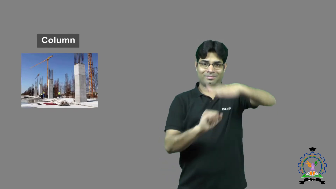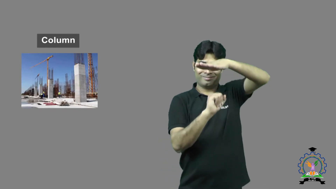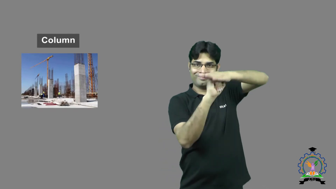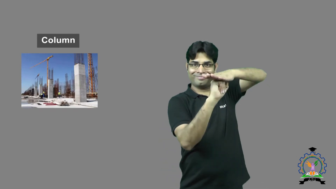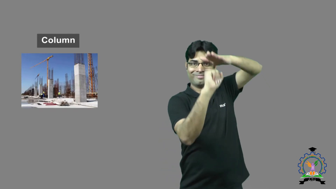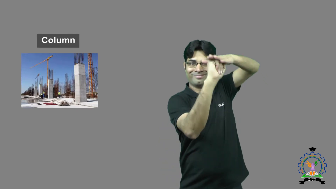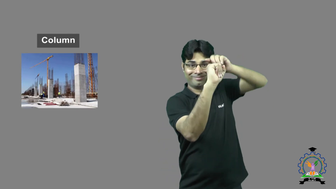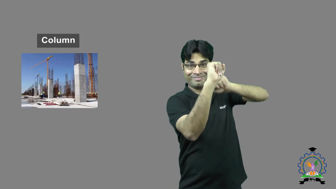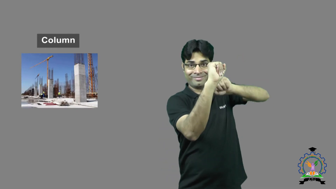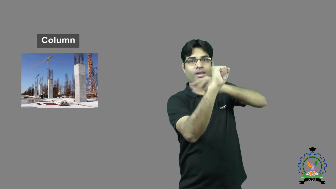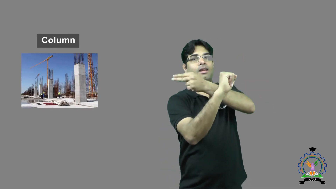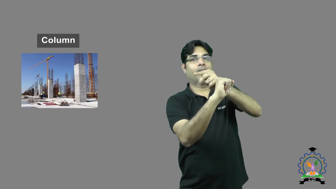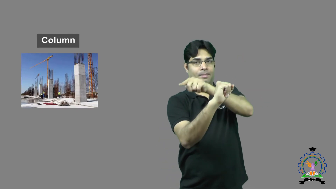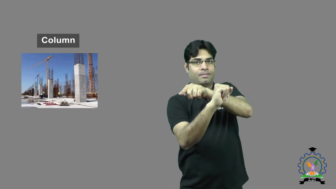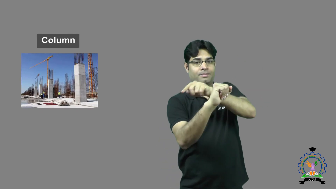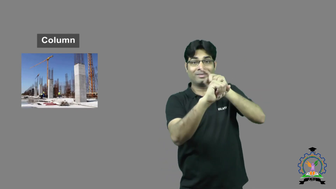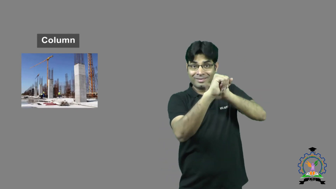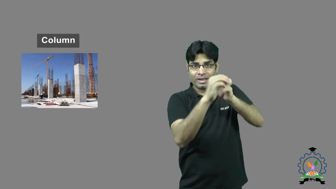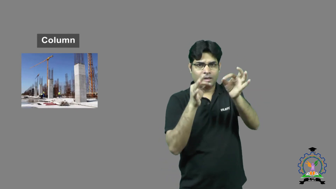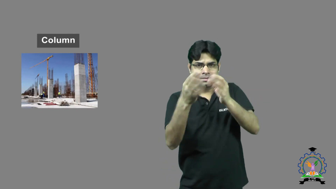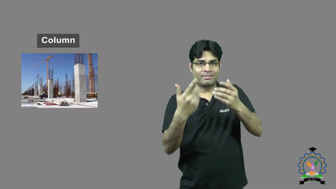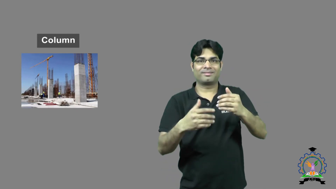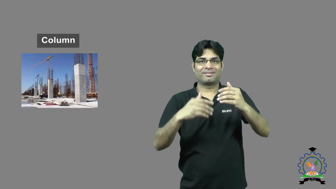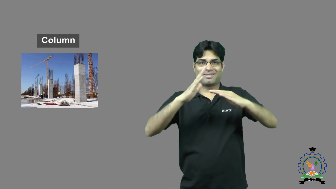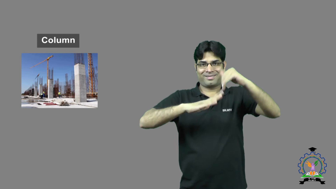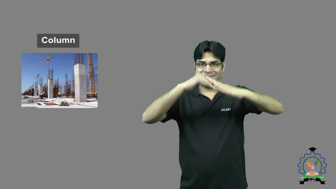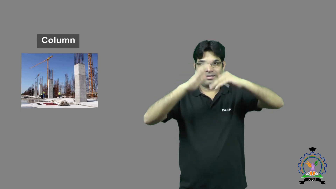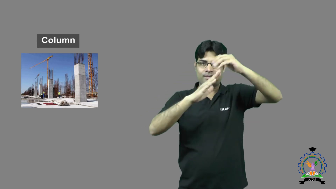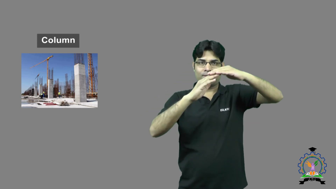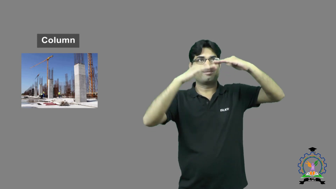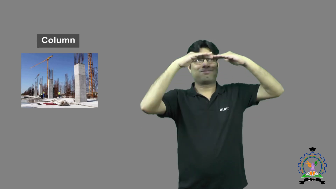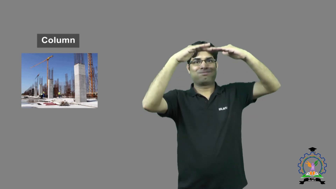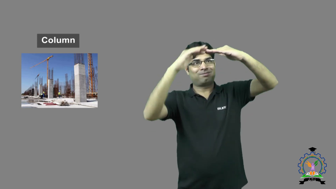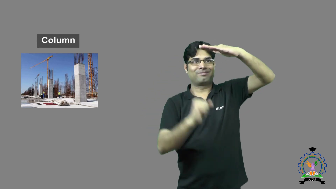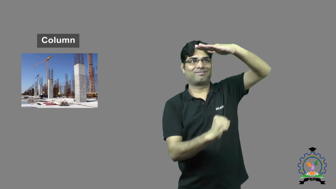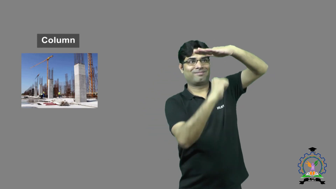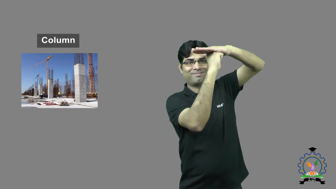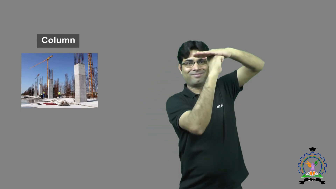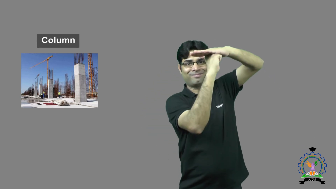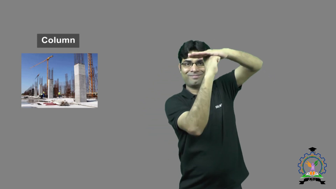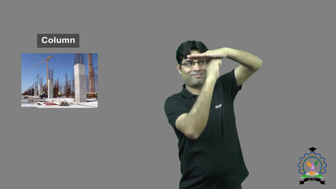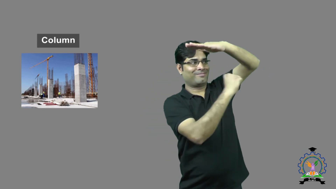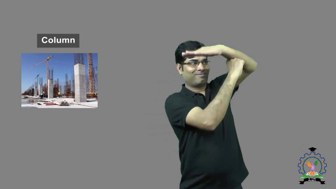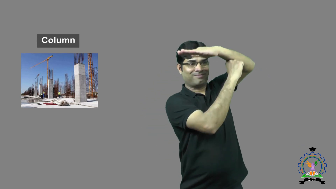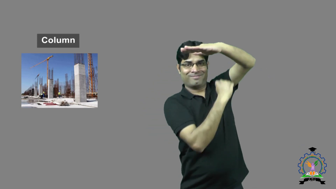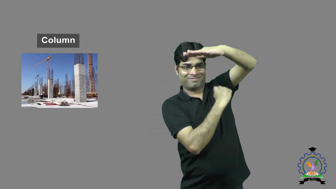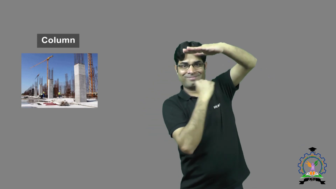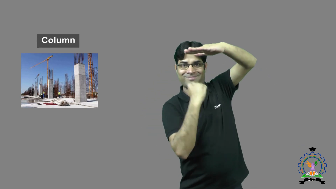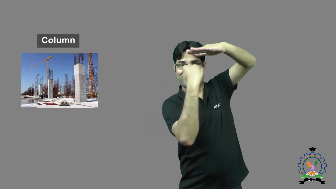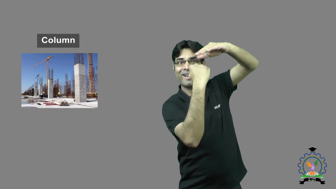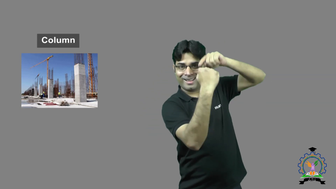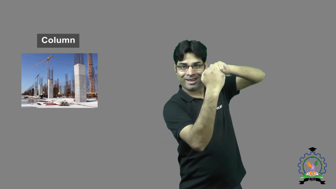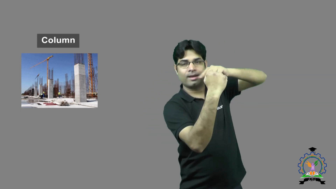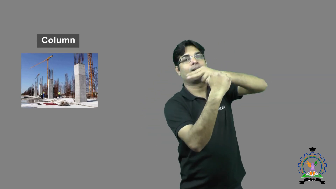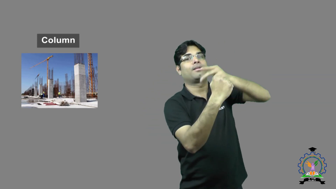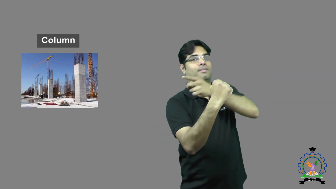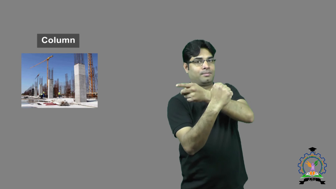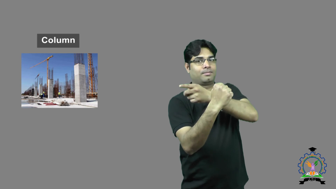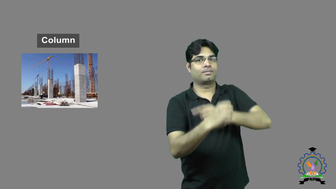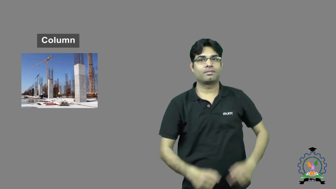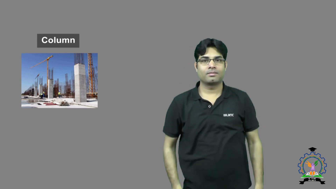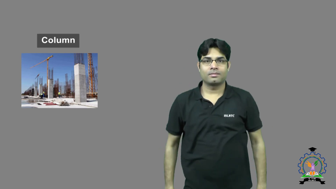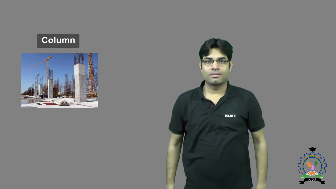Column